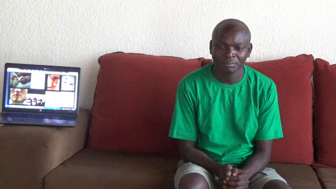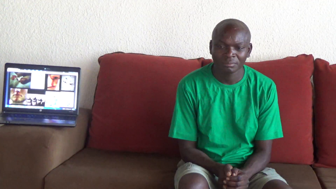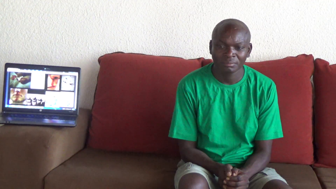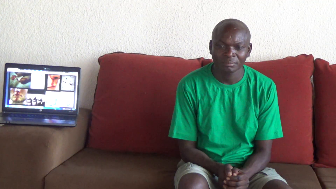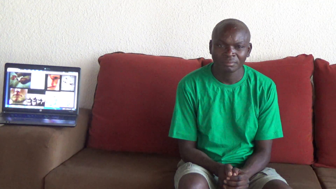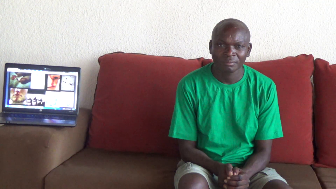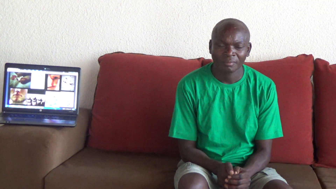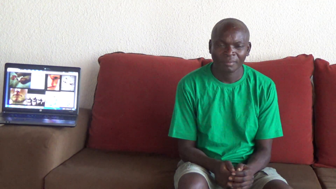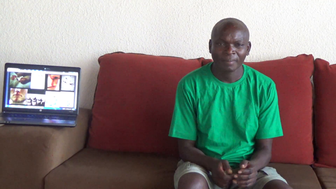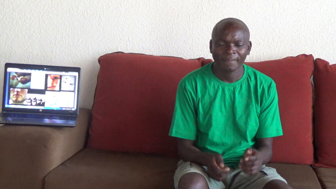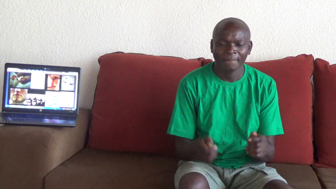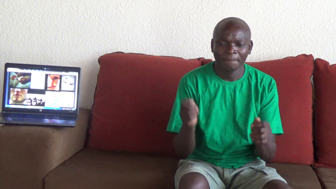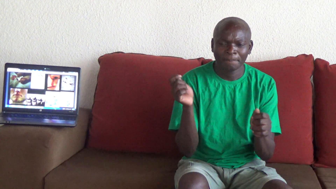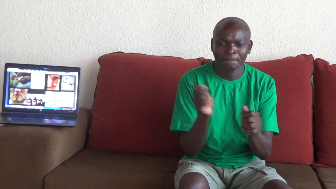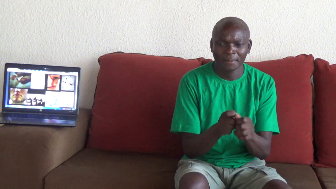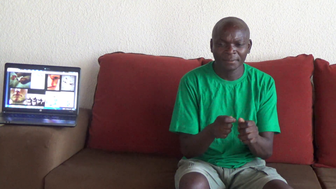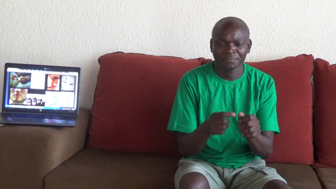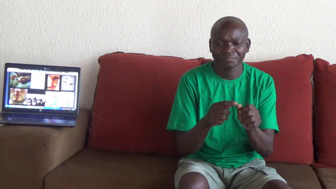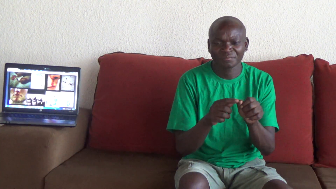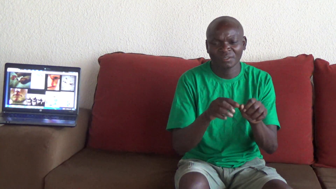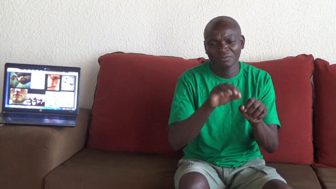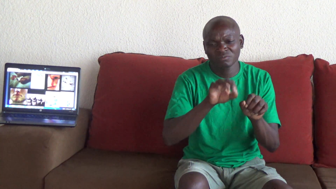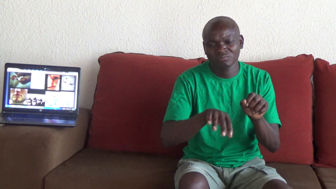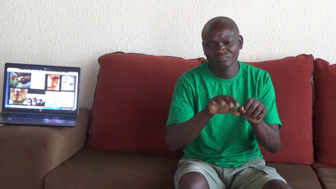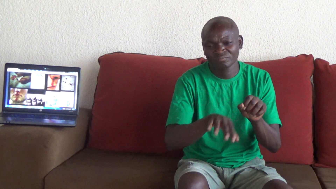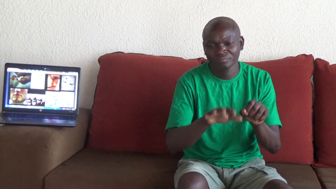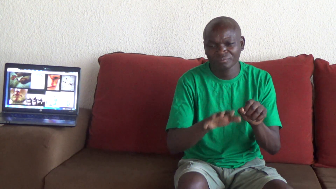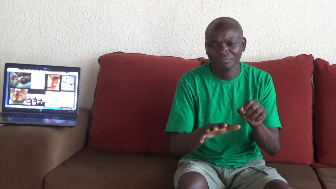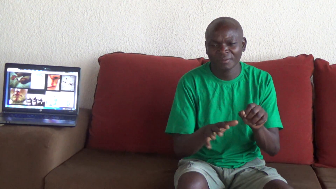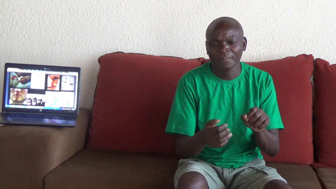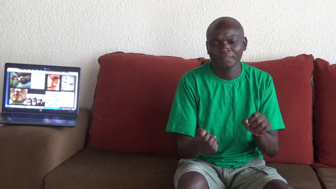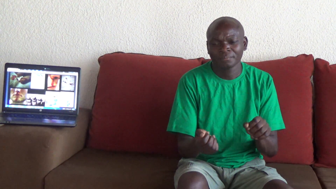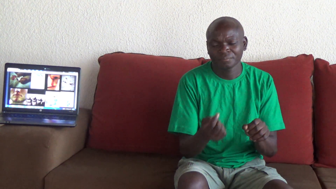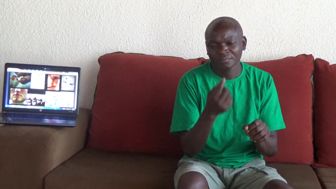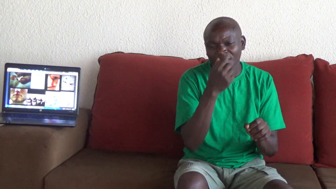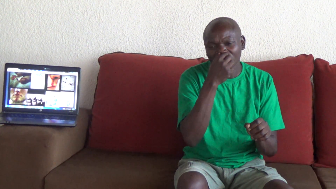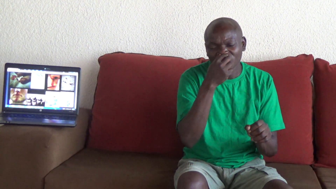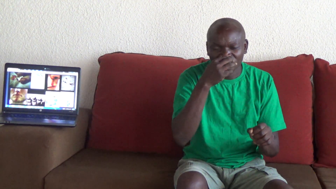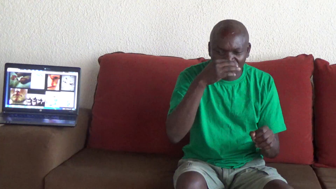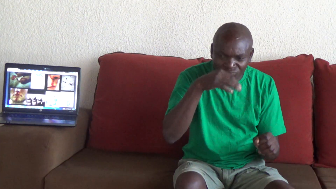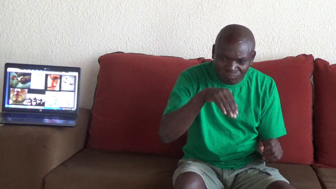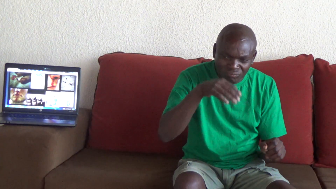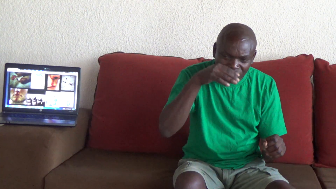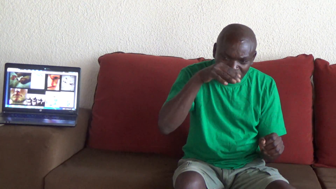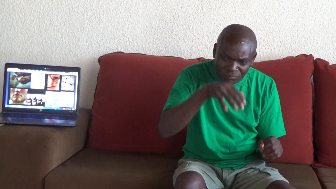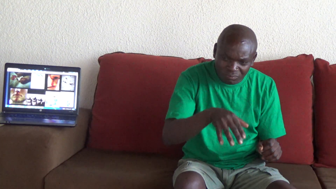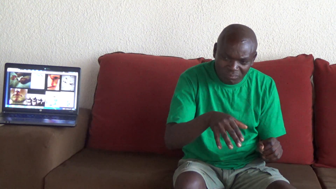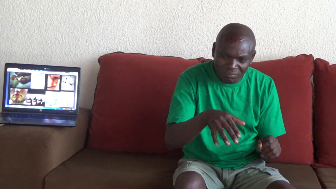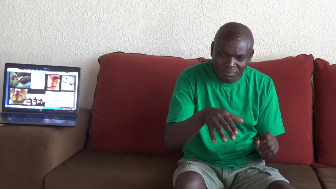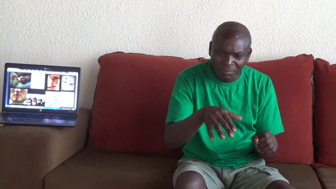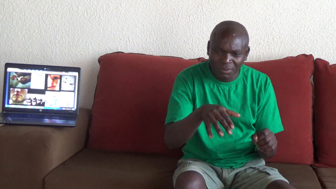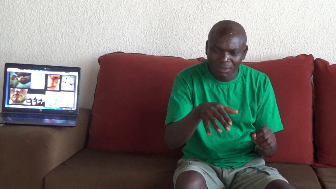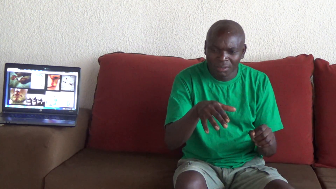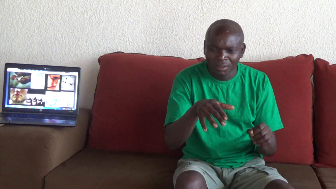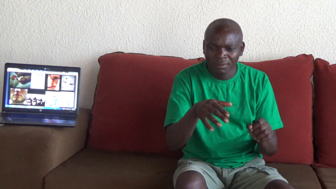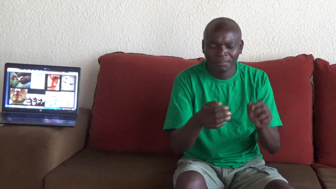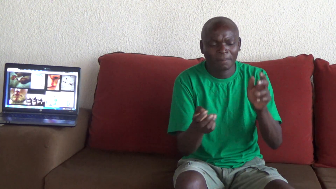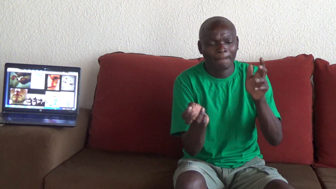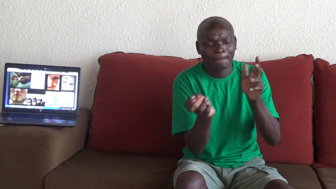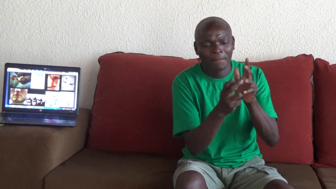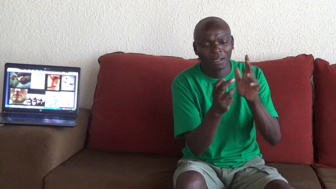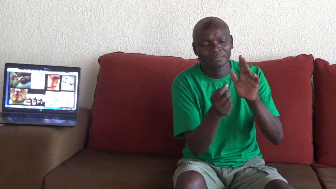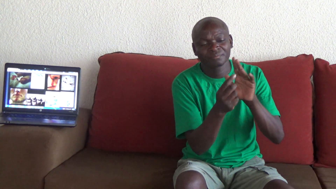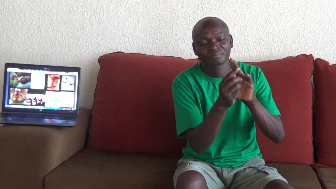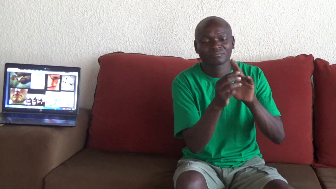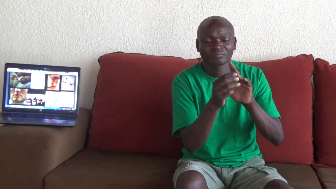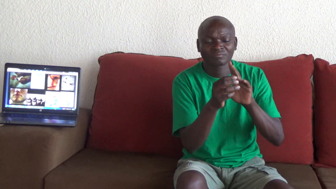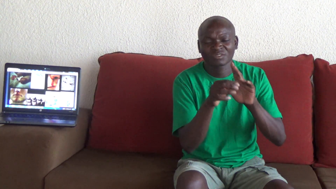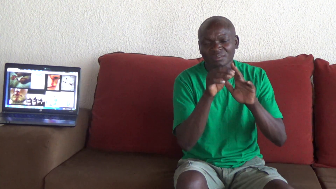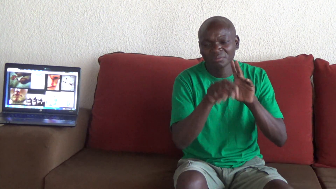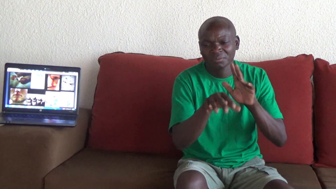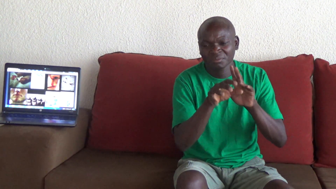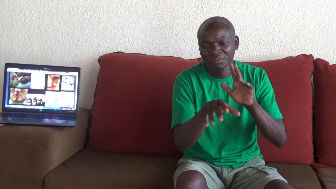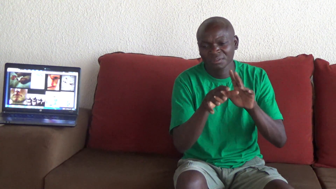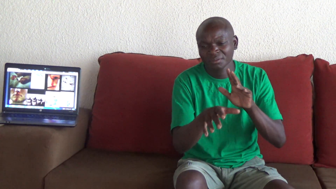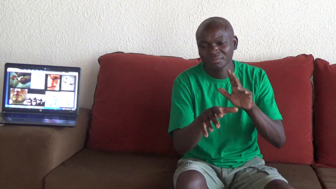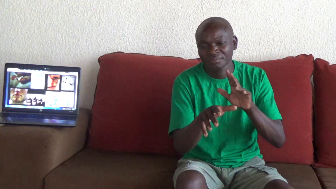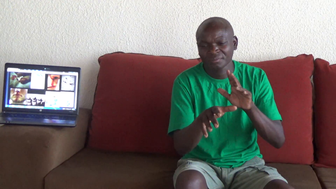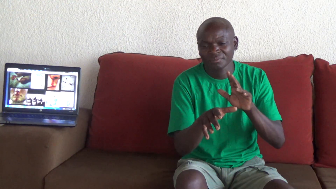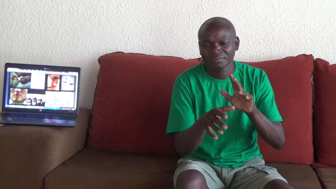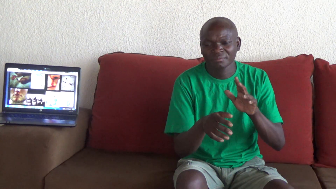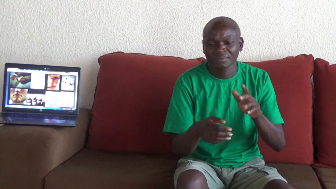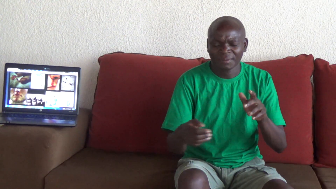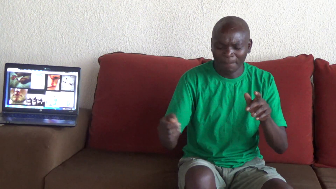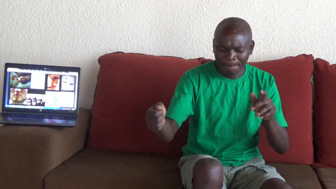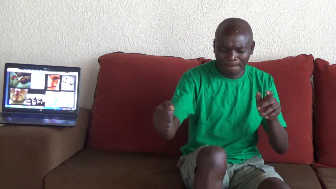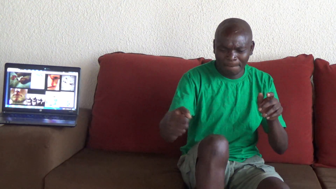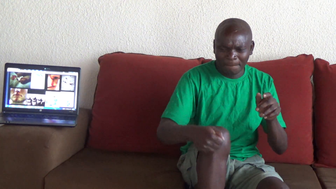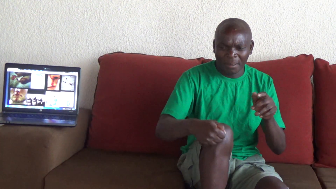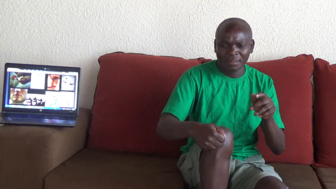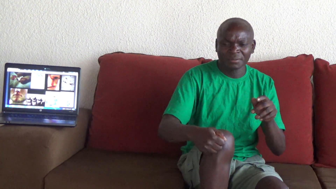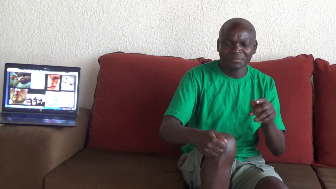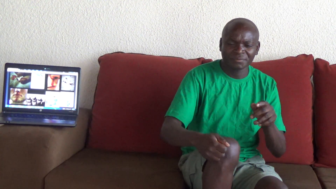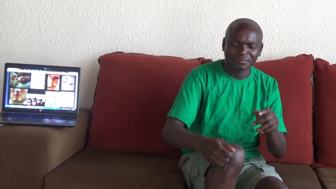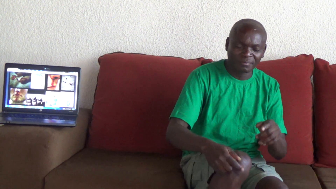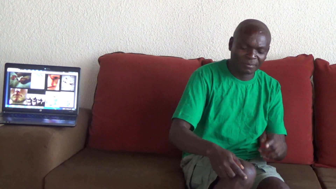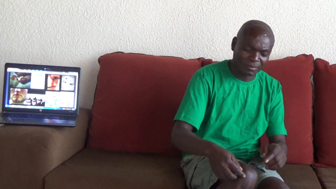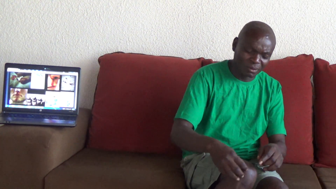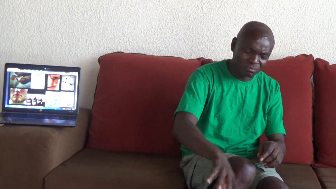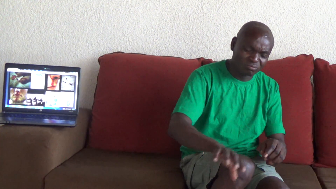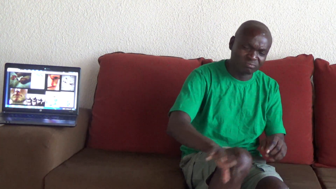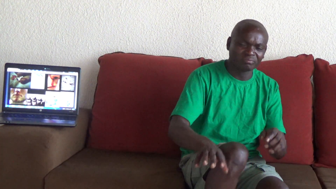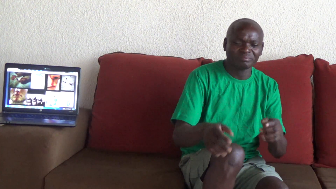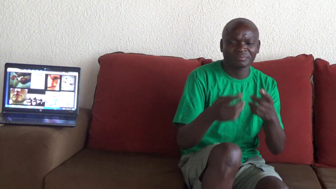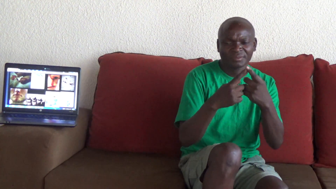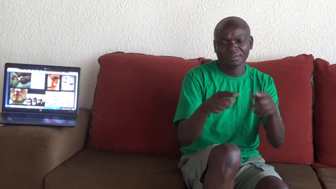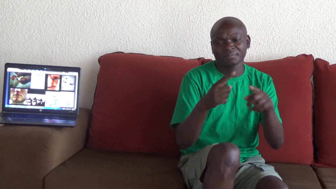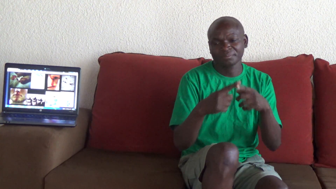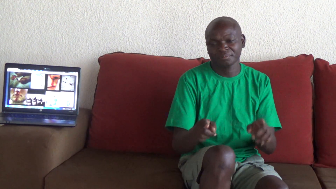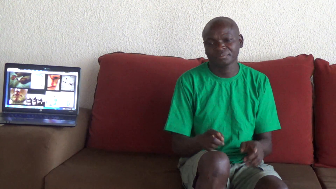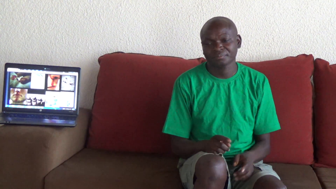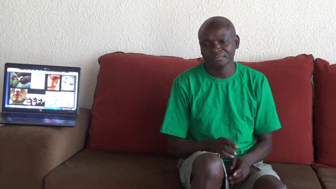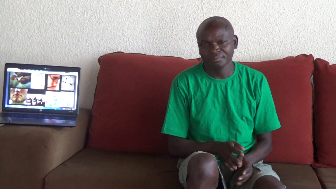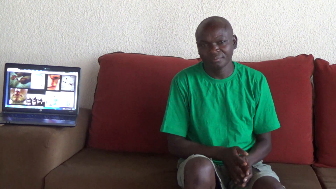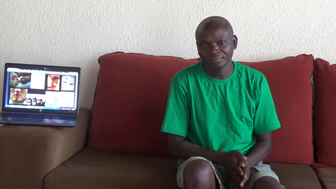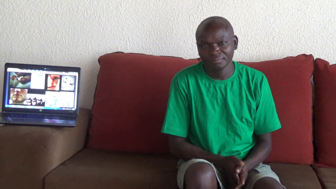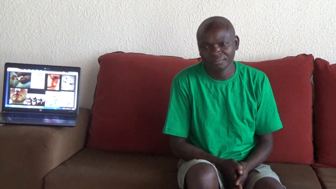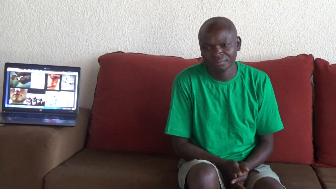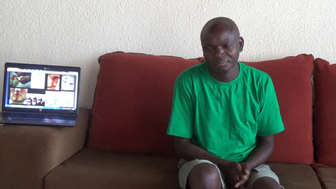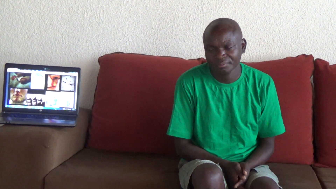blood